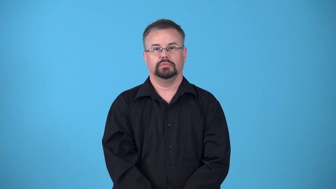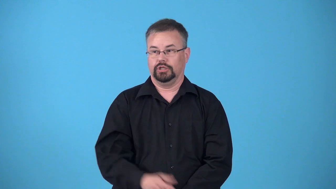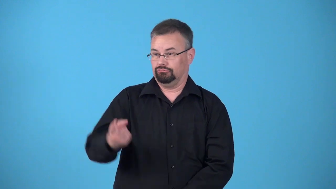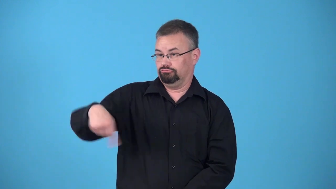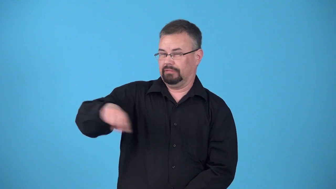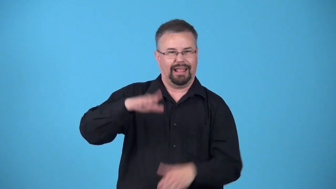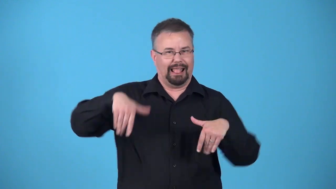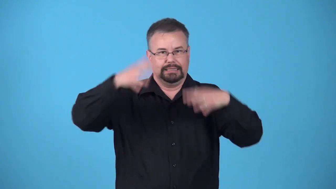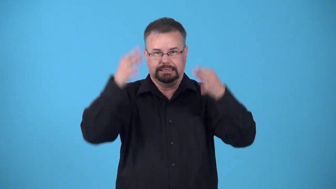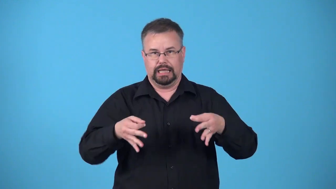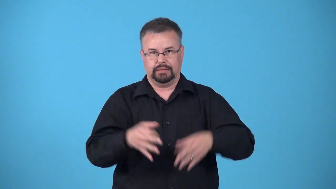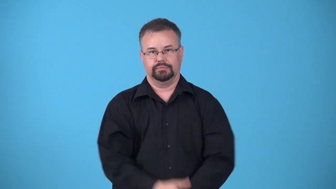jury is still out, jury's out